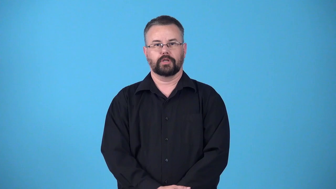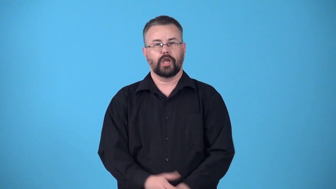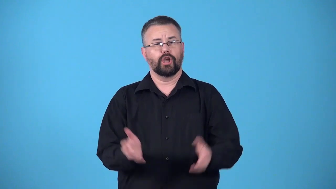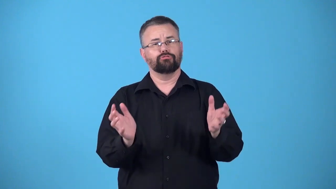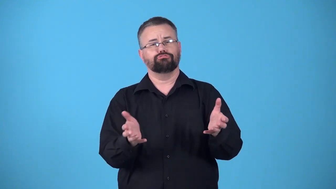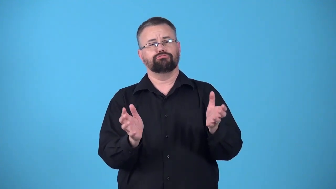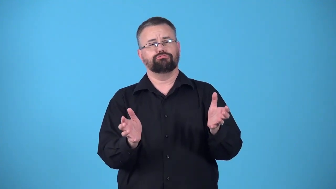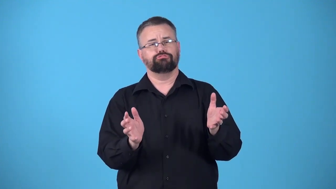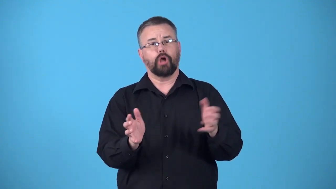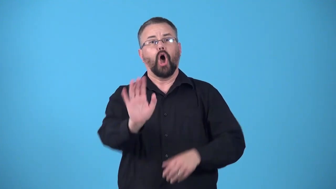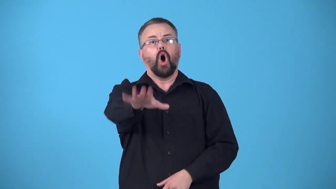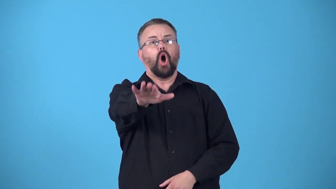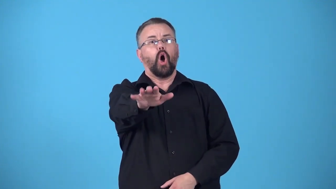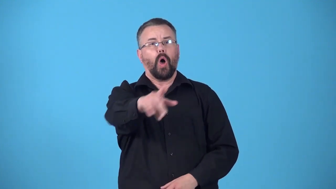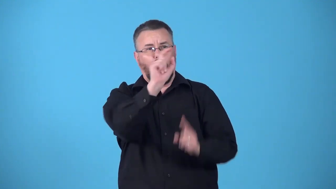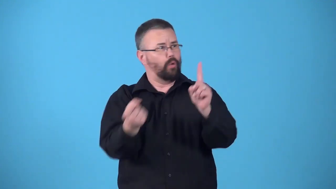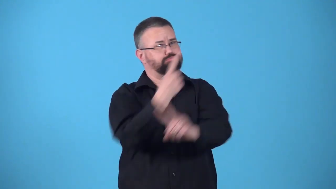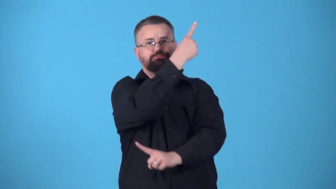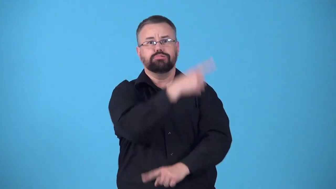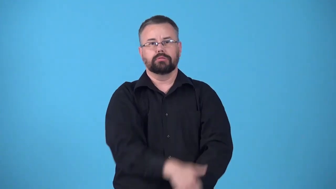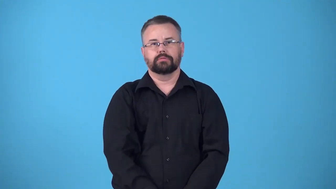by the by